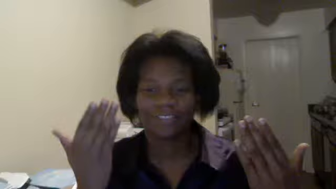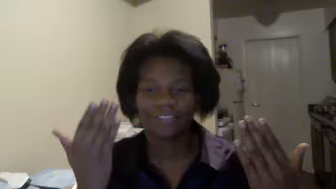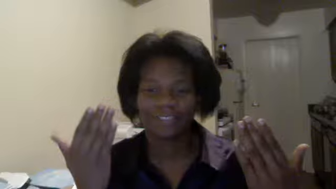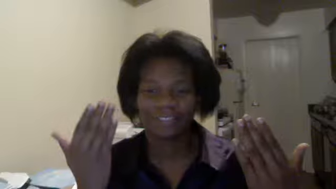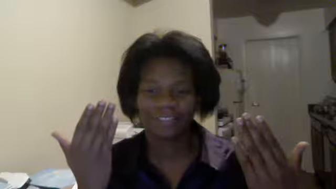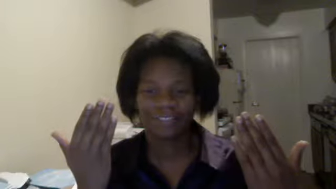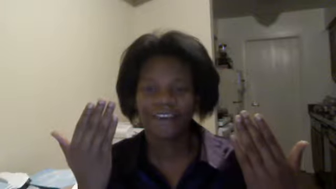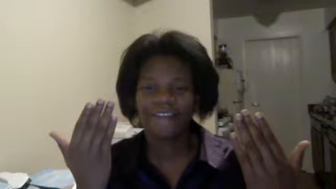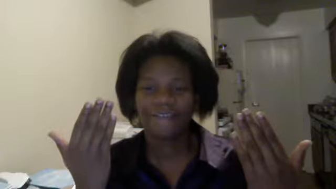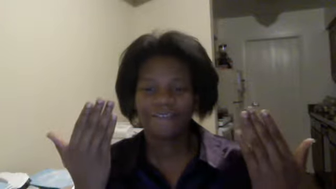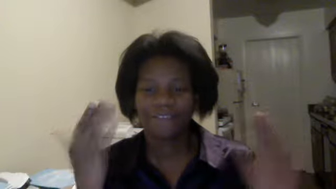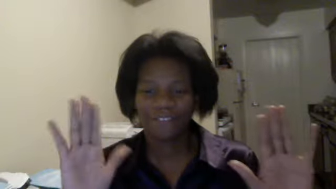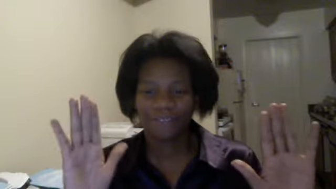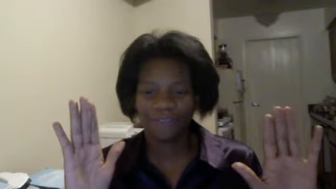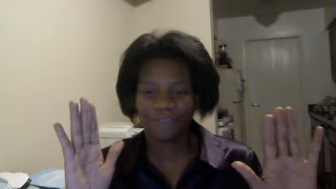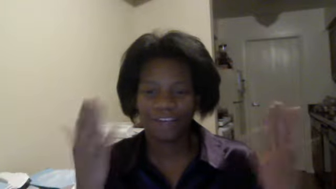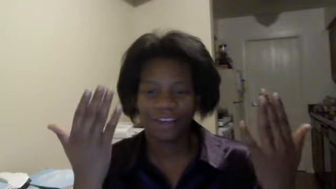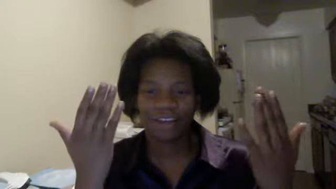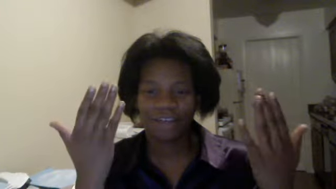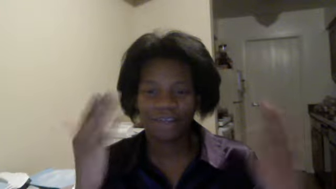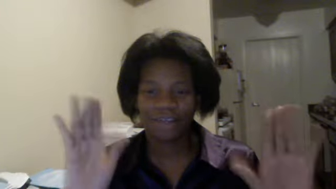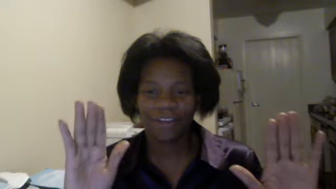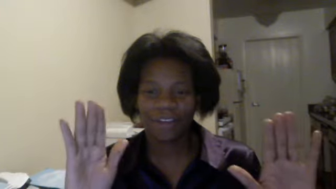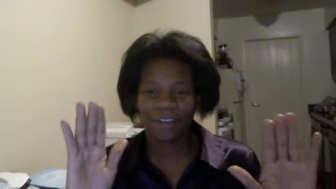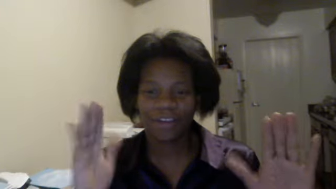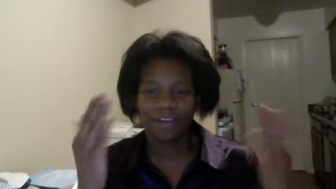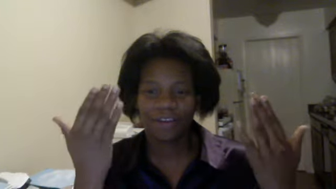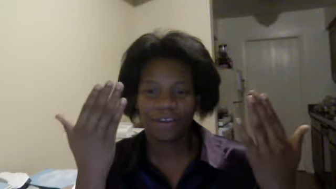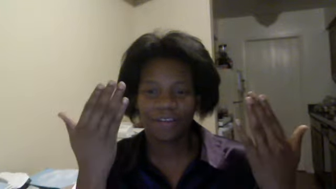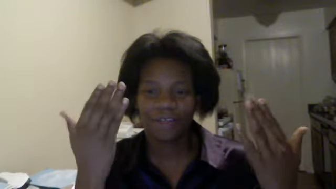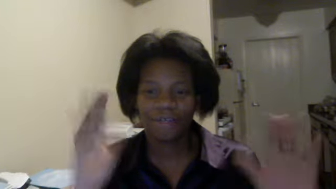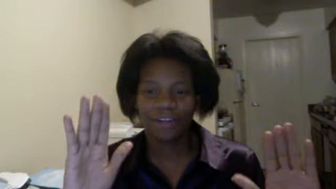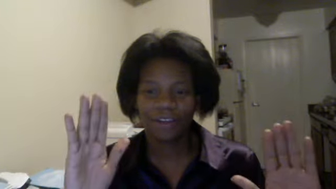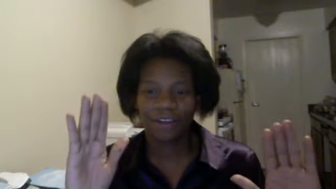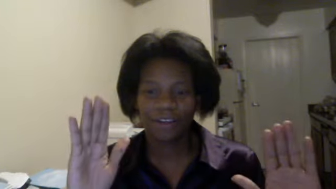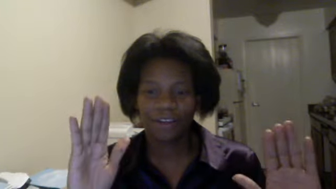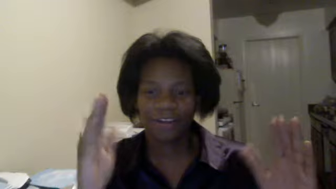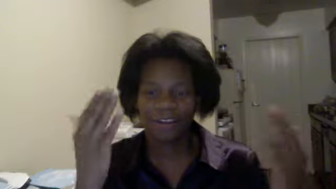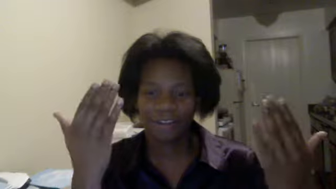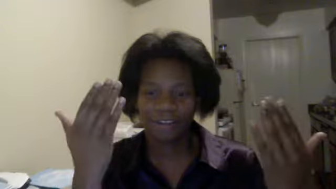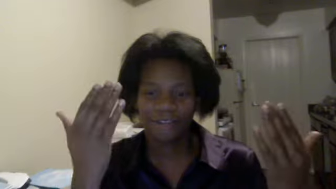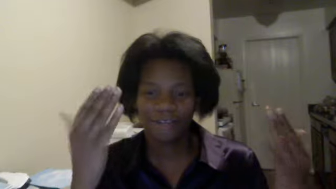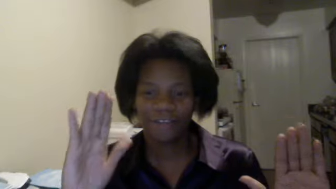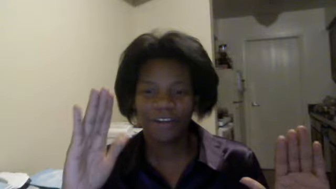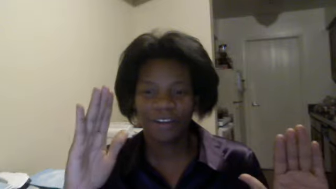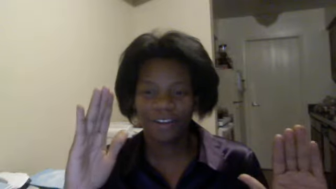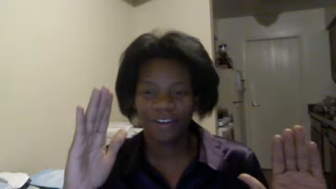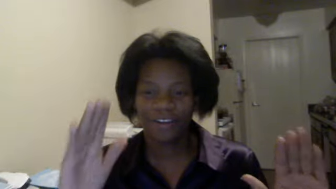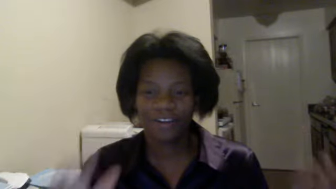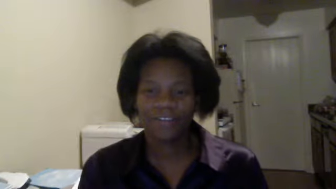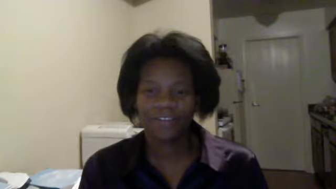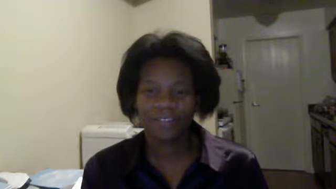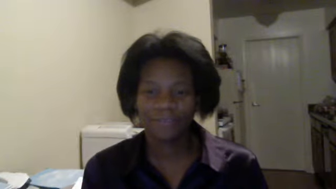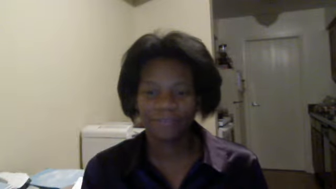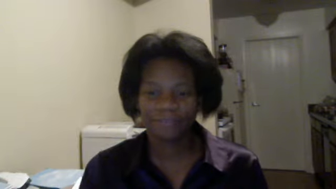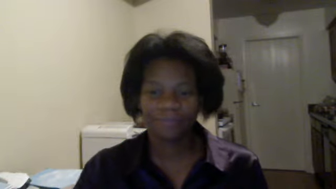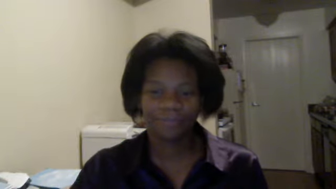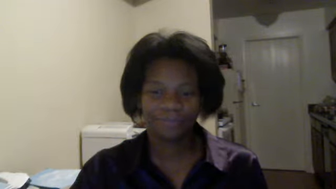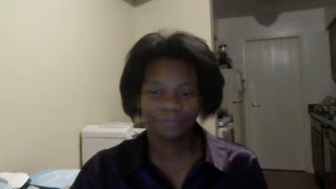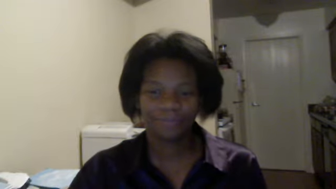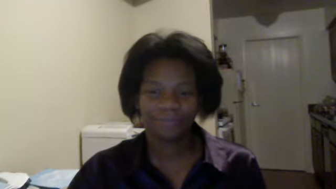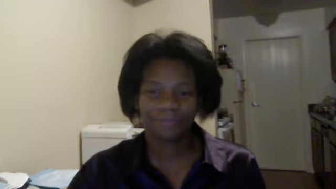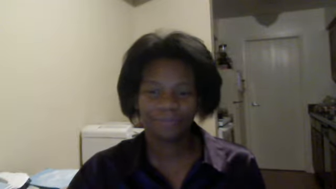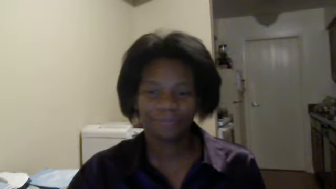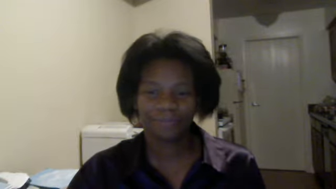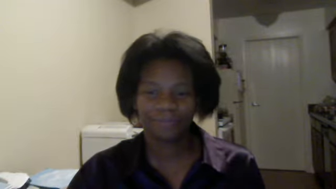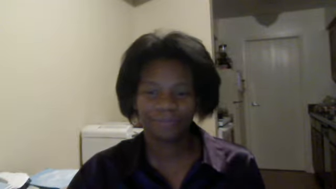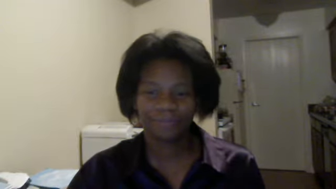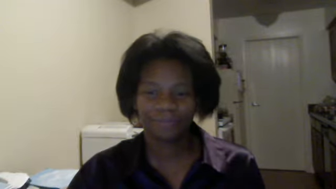FINISH